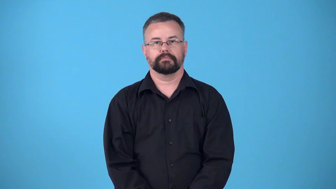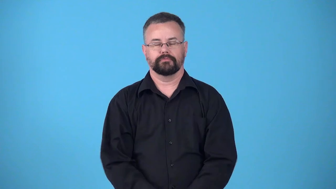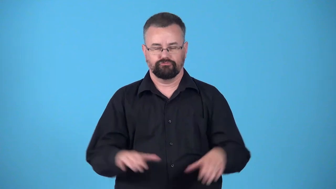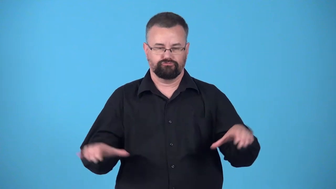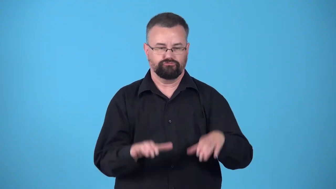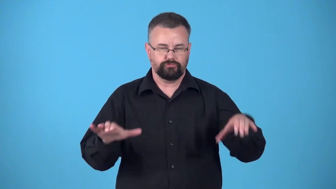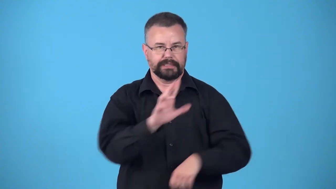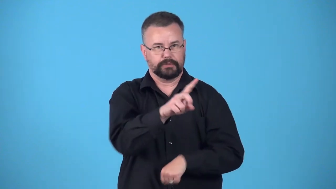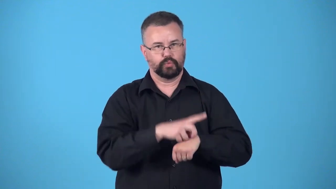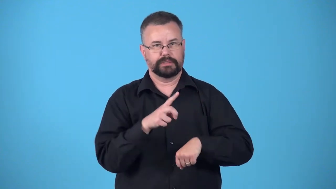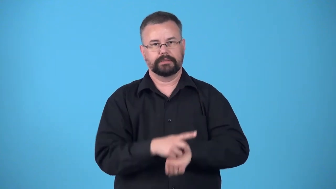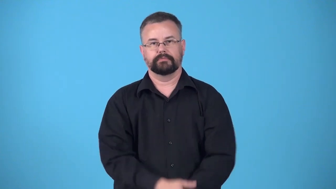discharge